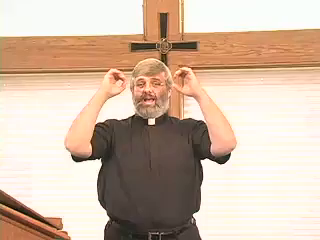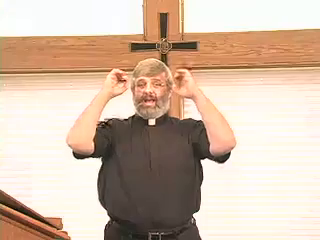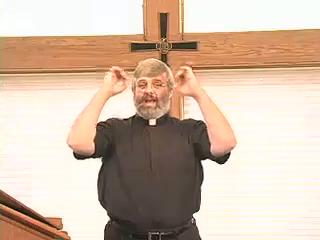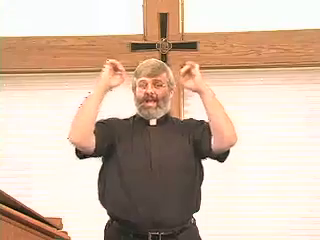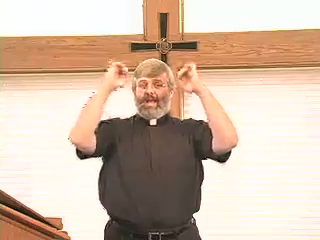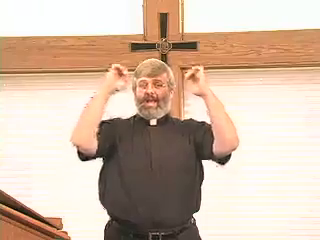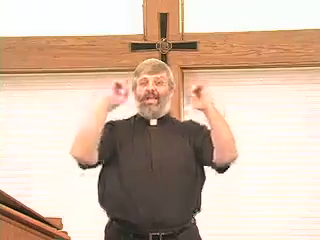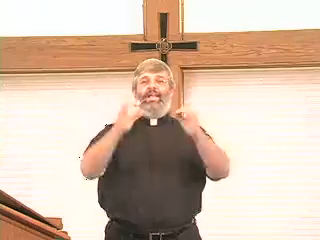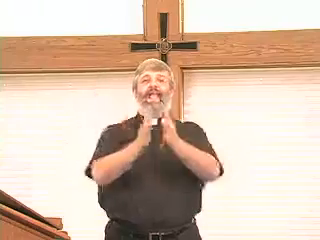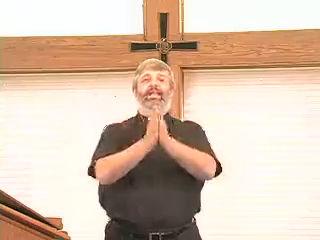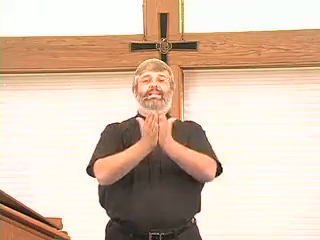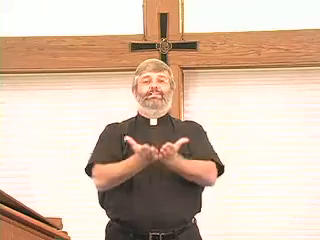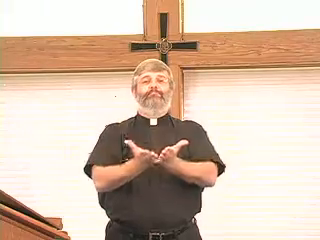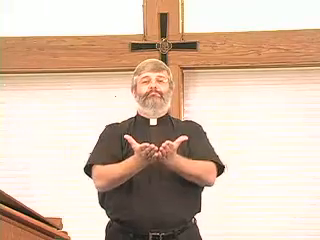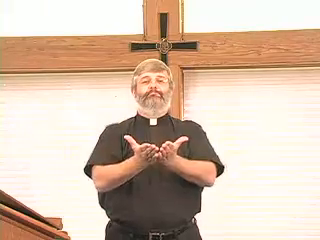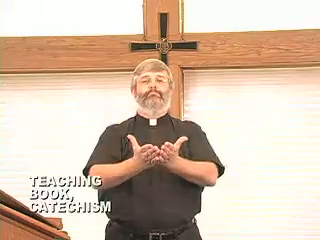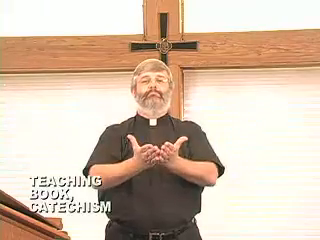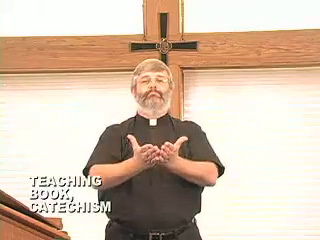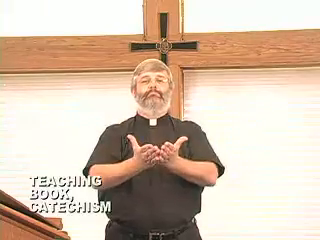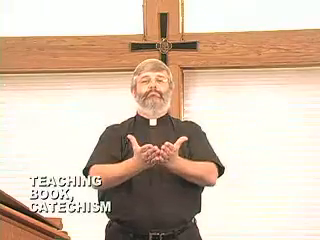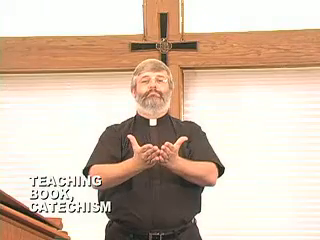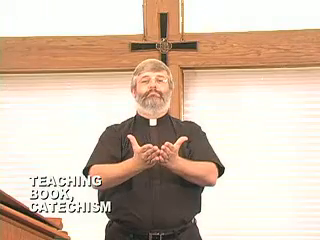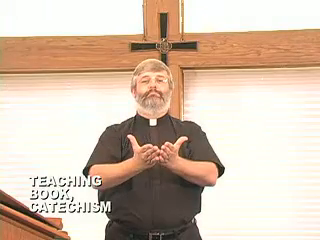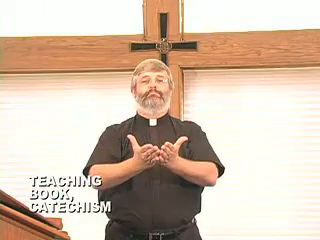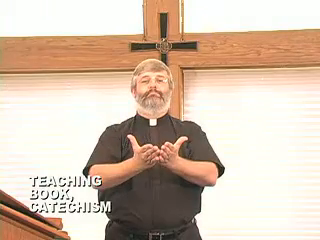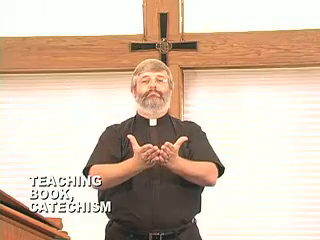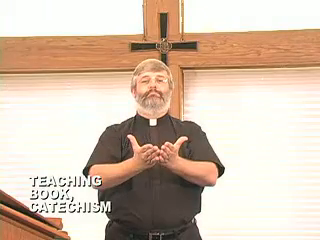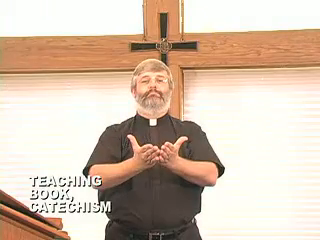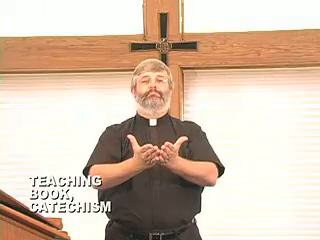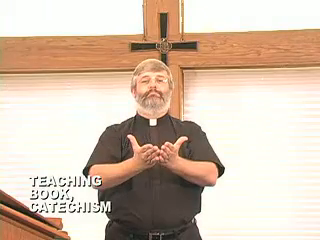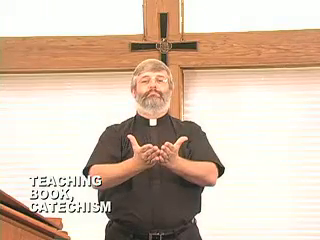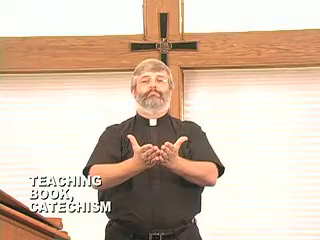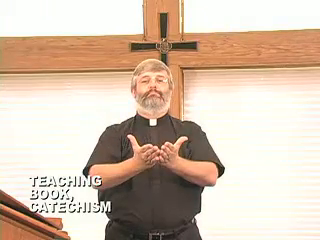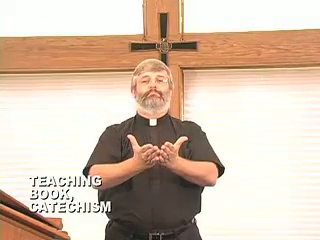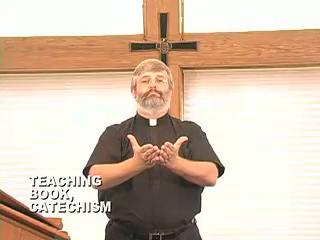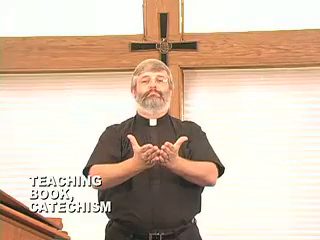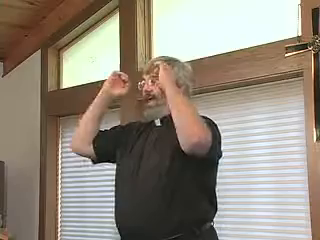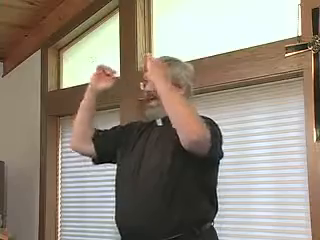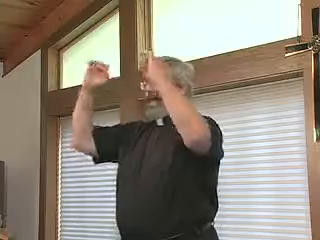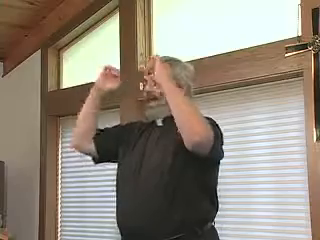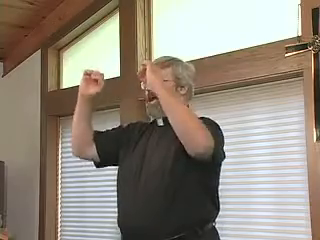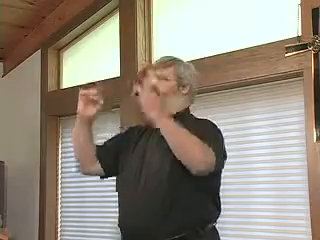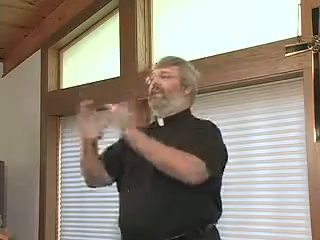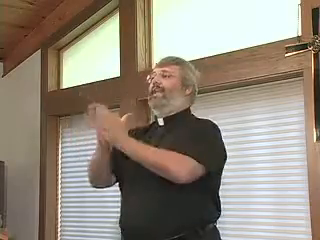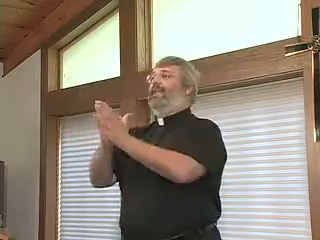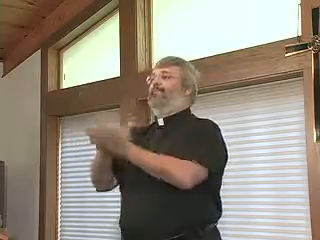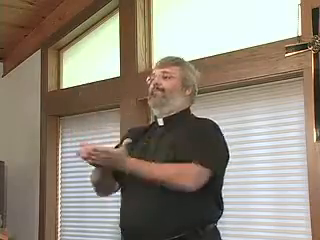CATECHISM